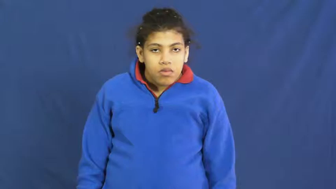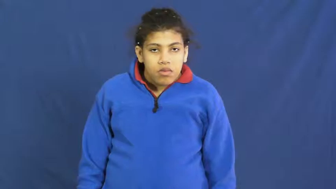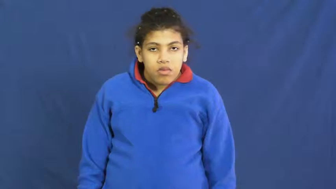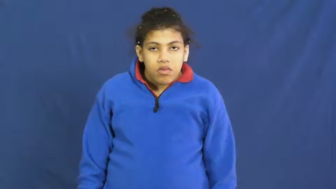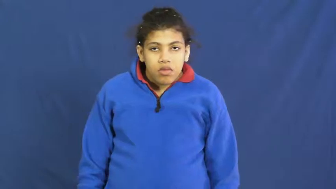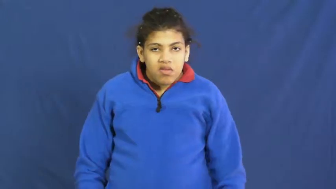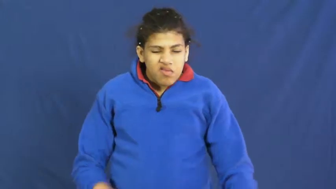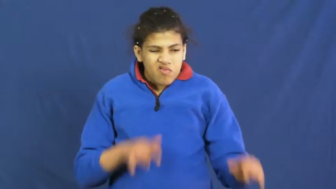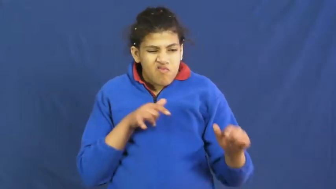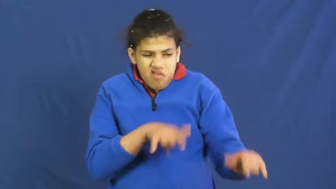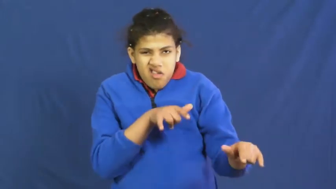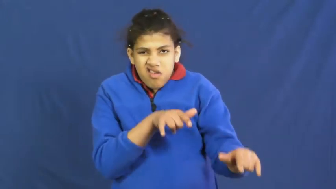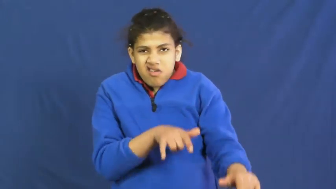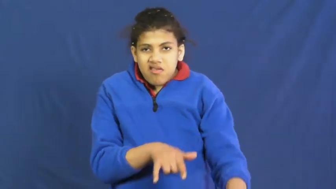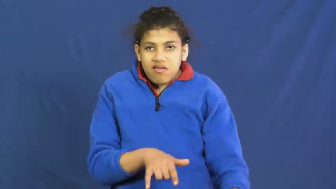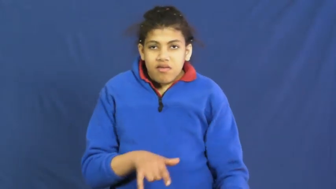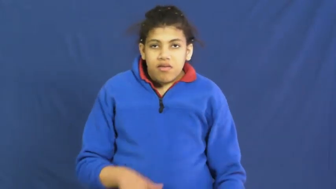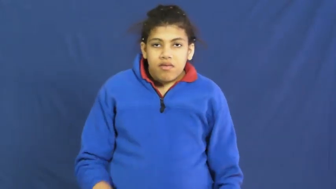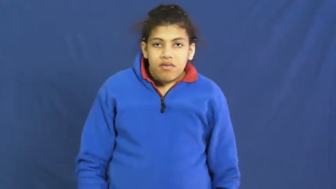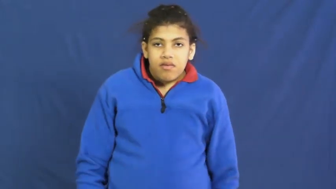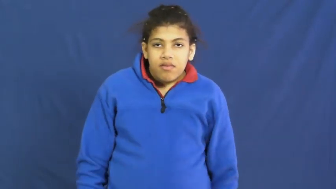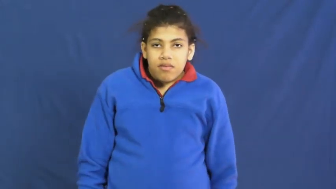jeered